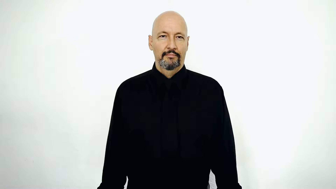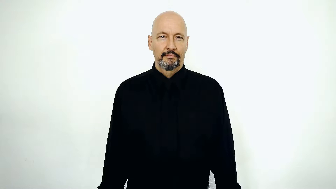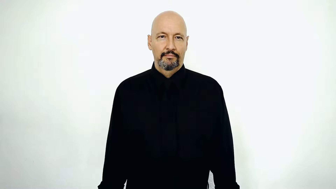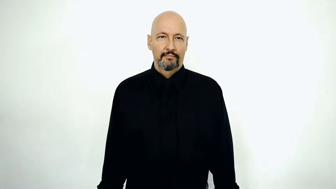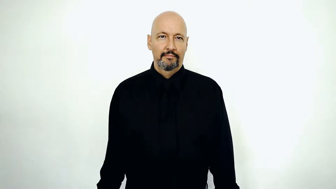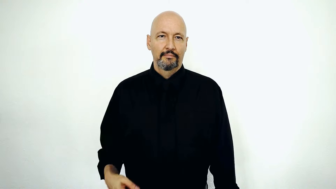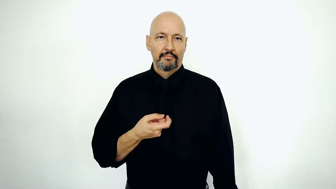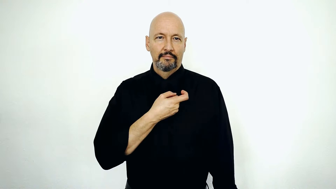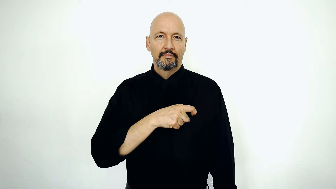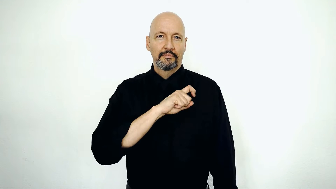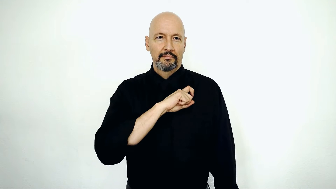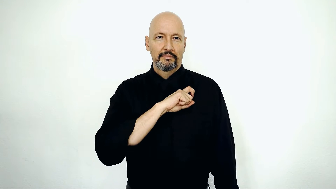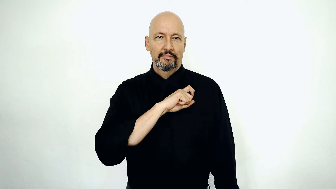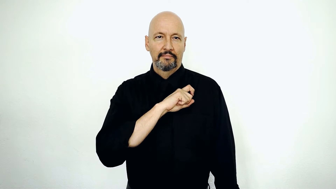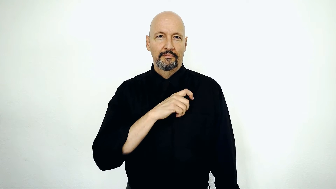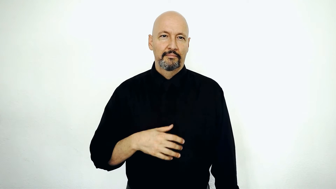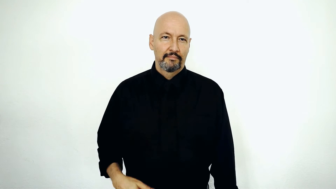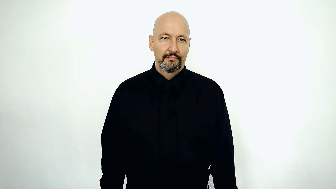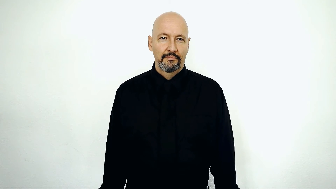SPAIN-[X-flip-over-at-upper-side-chest-version]